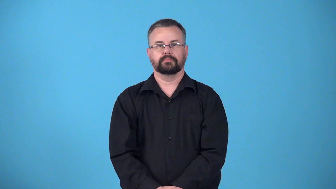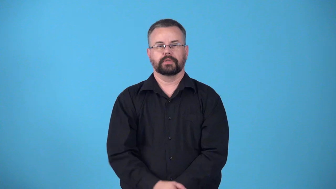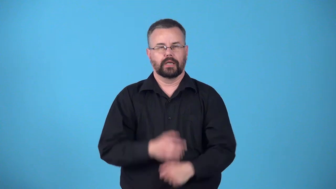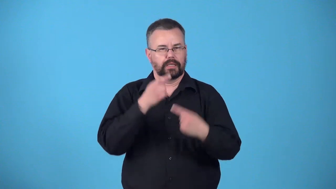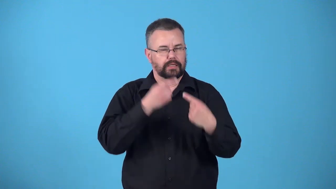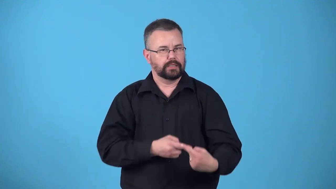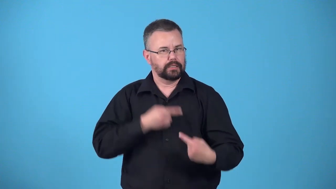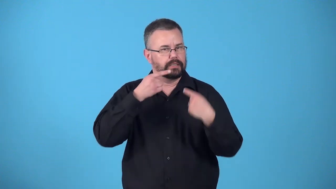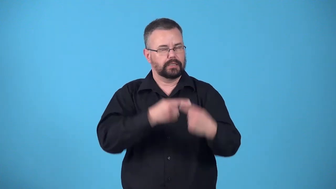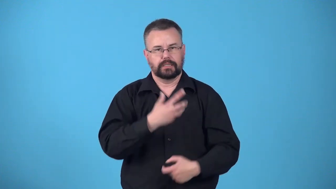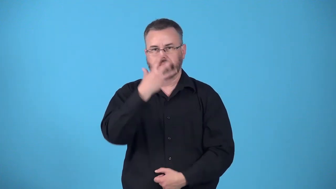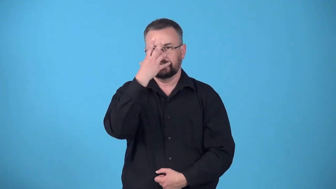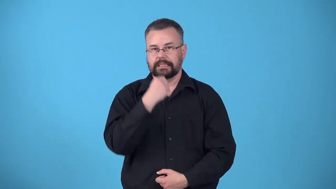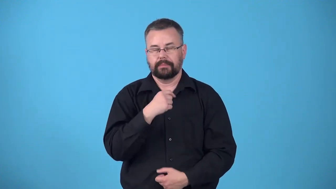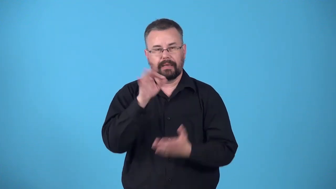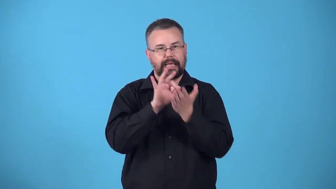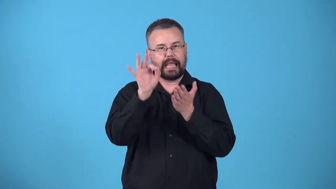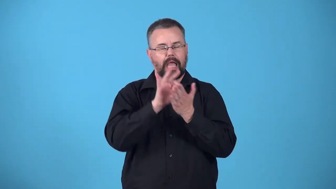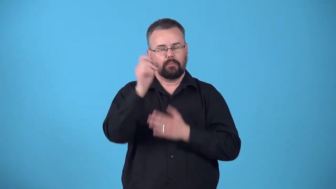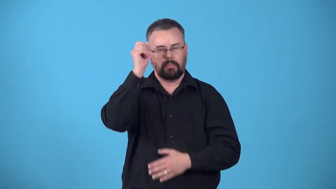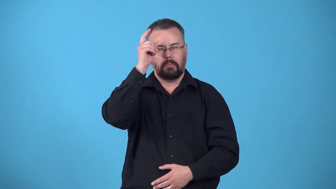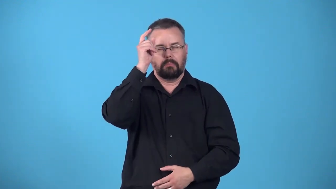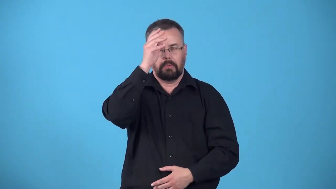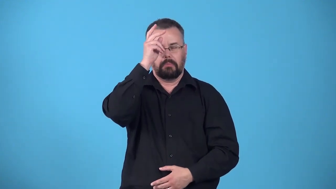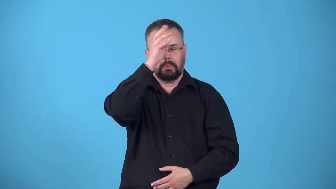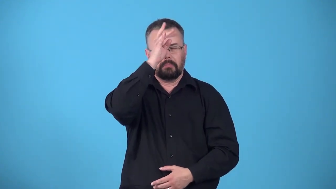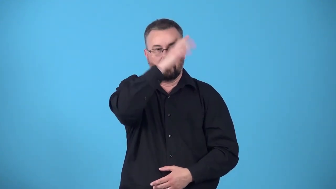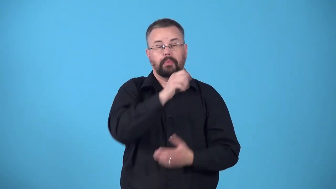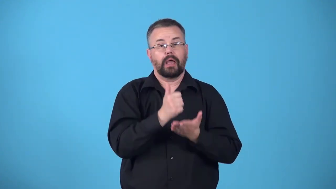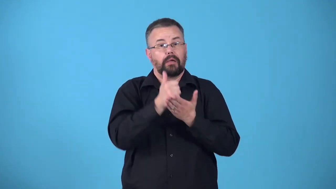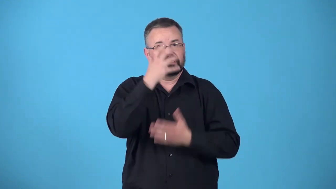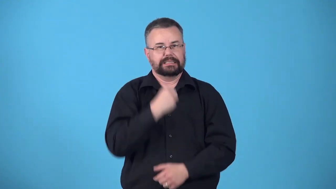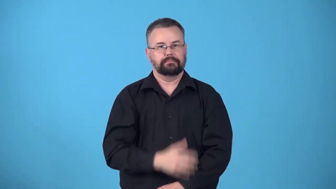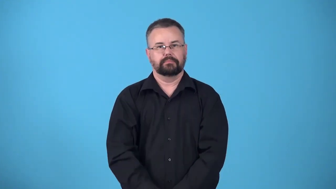count sheep